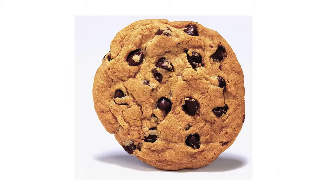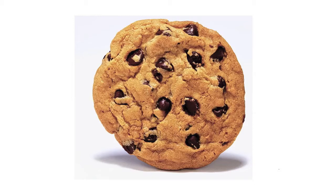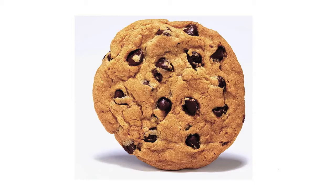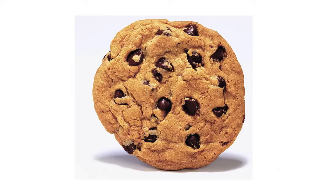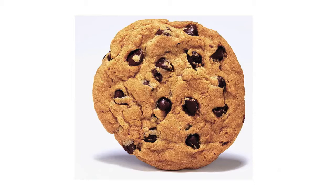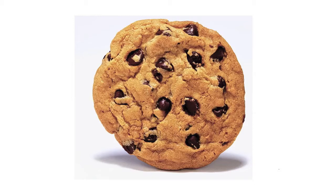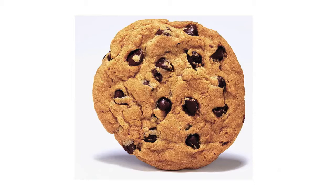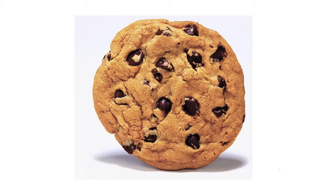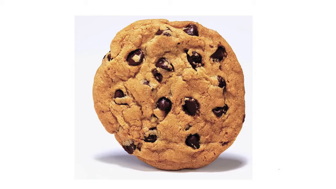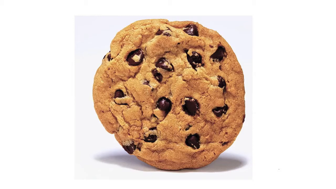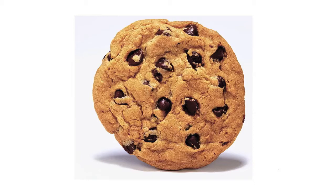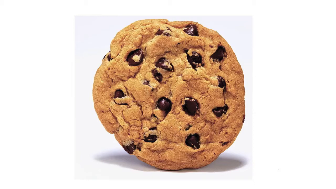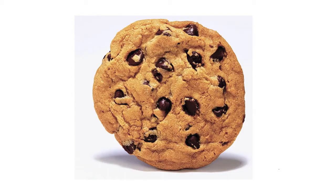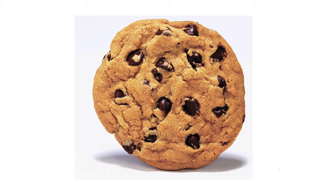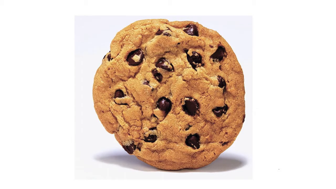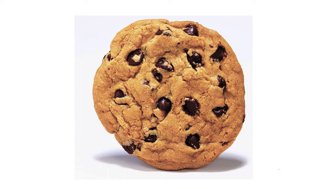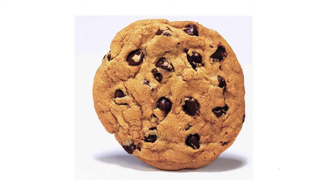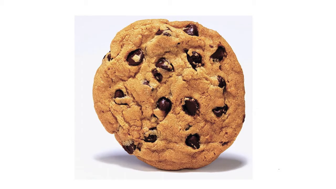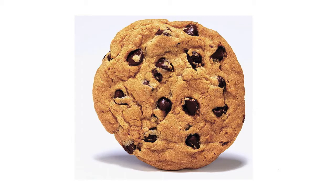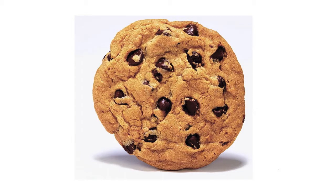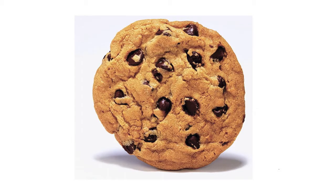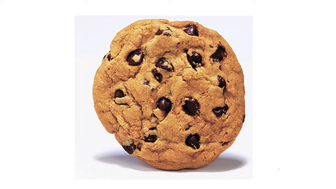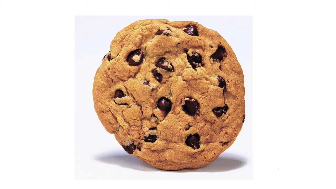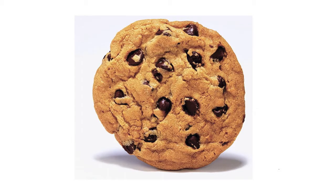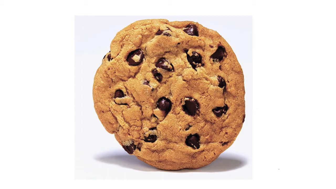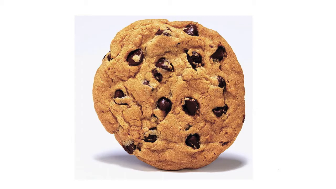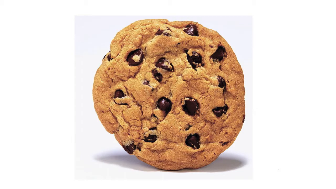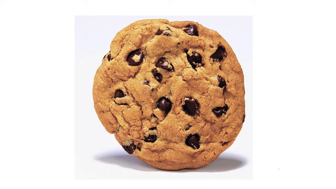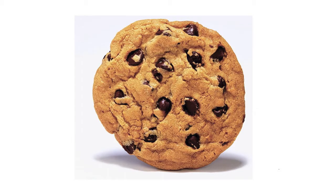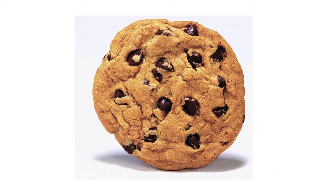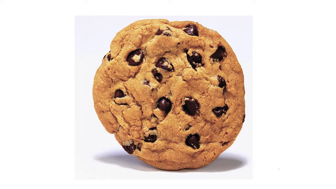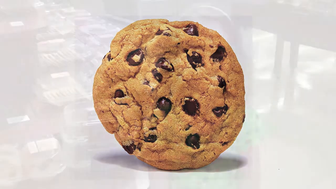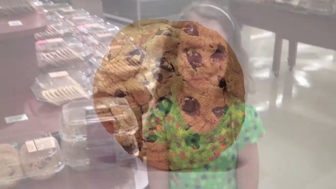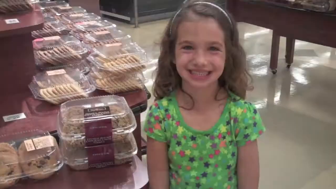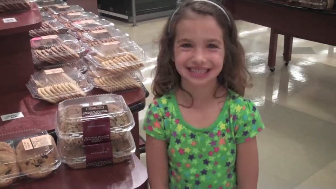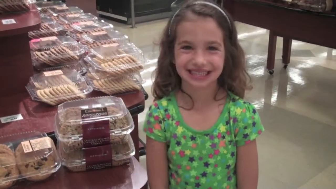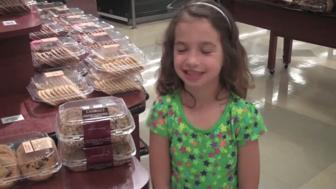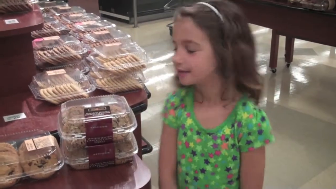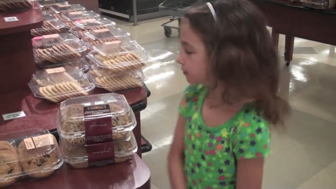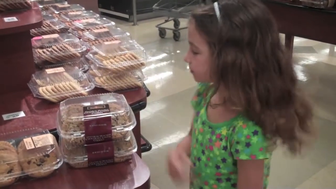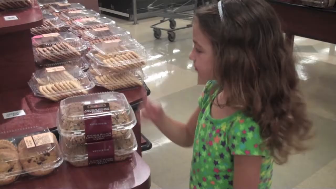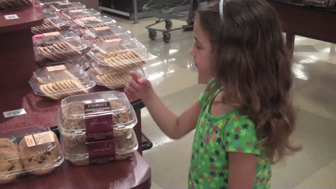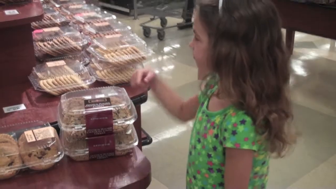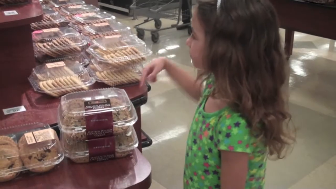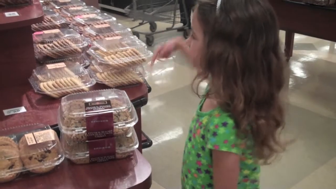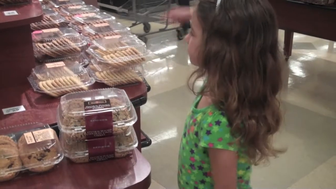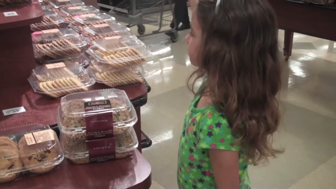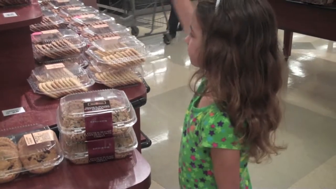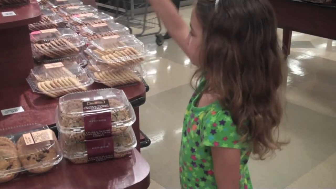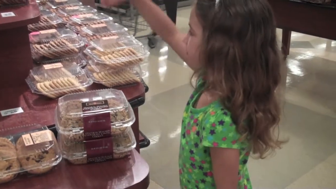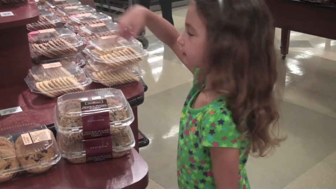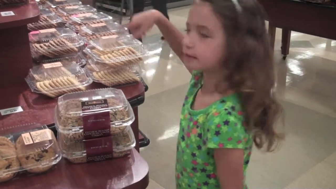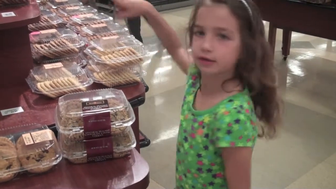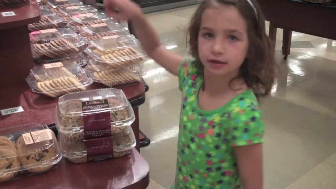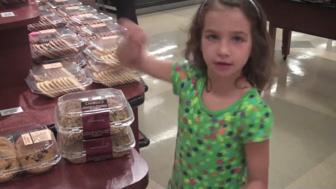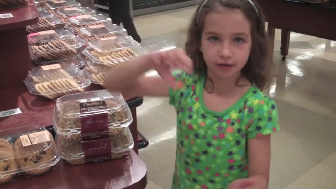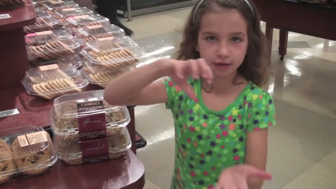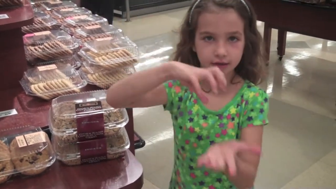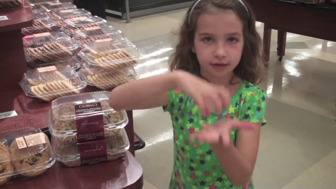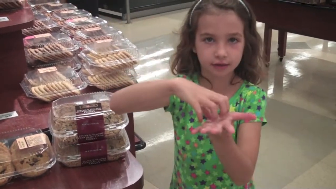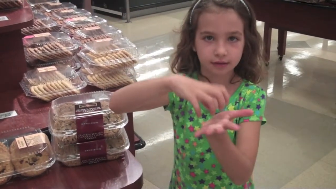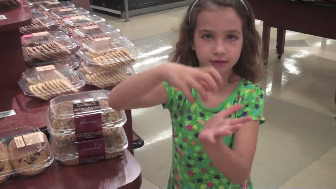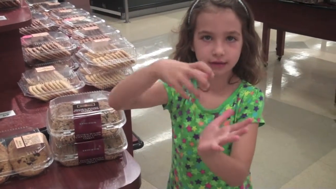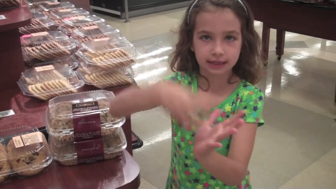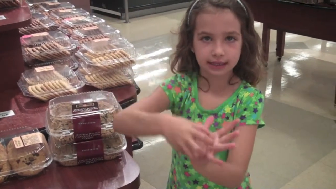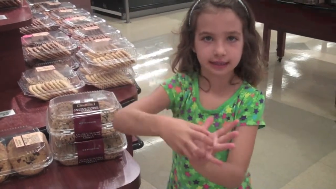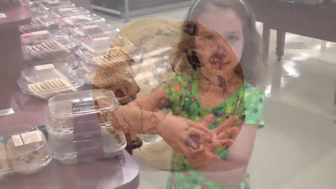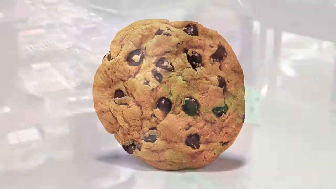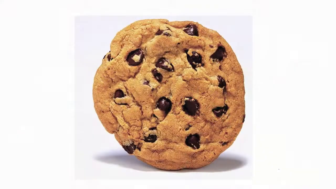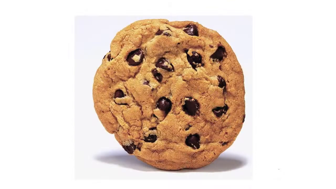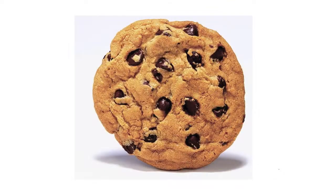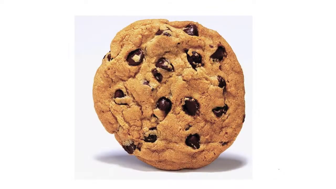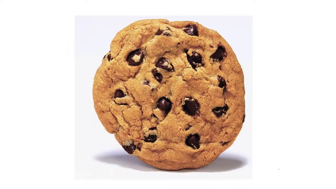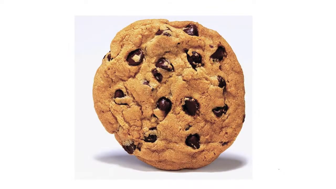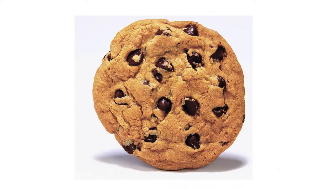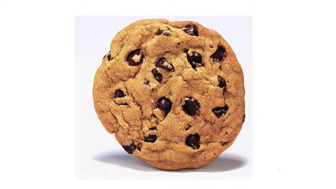COOKIE